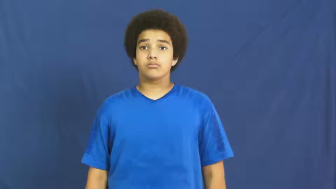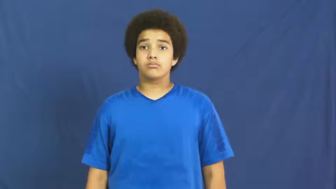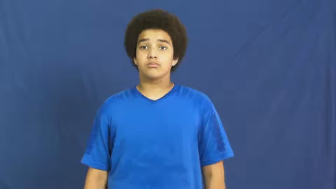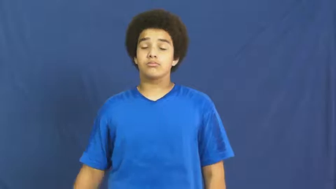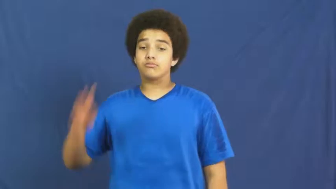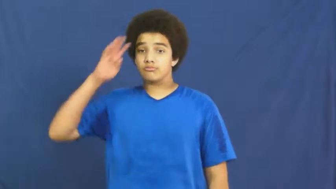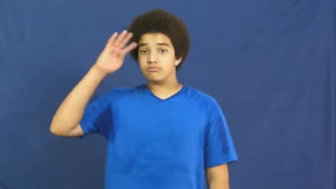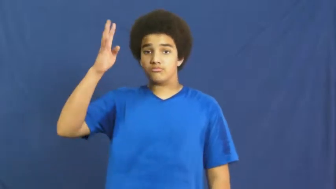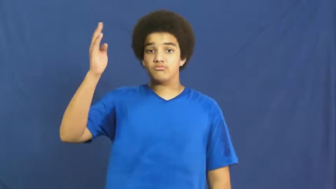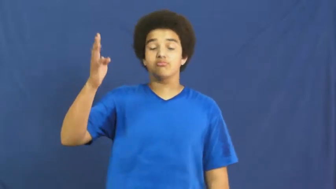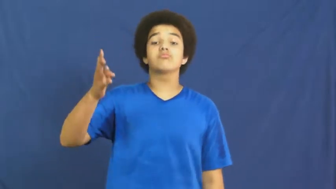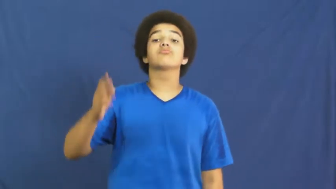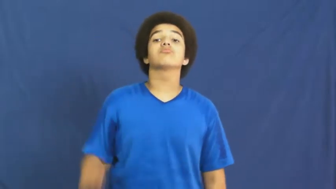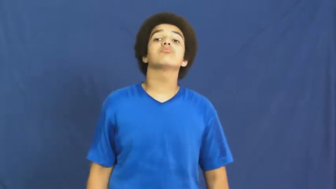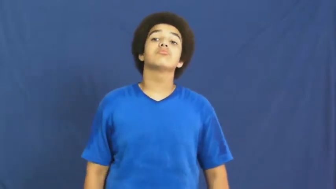radical-idea